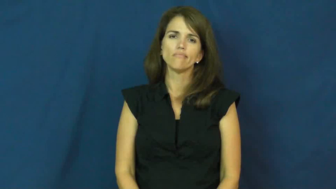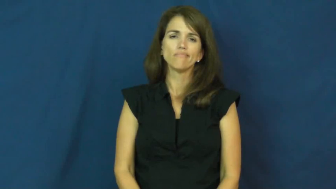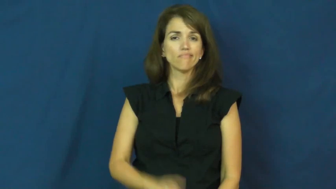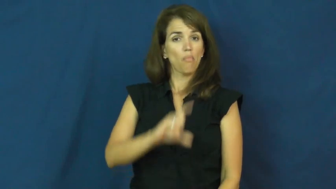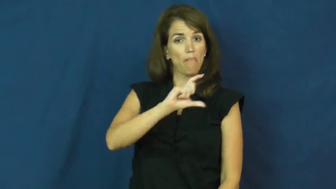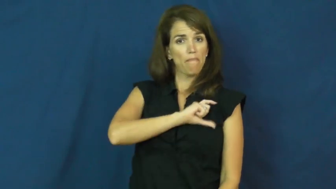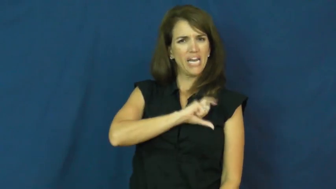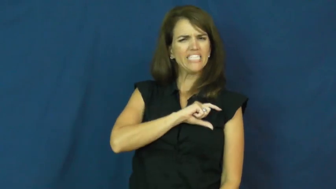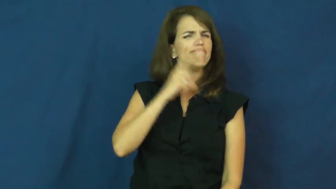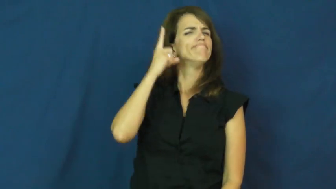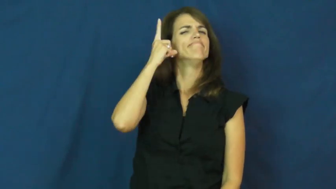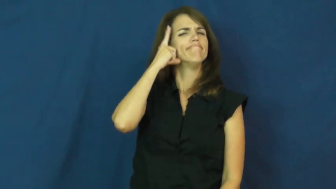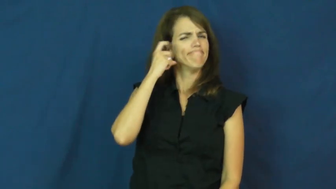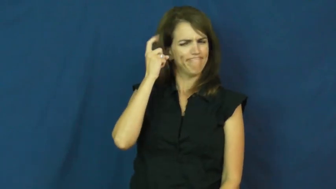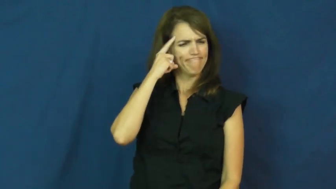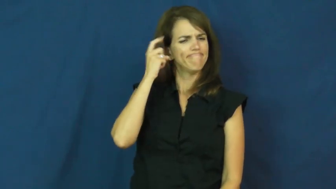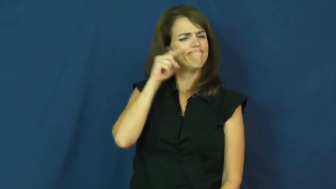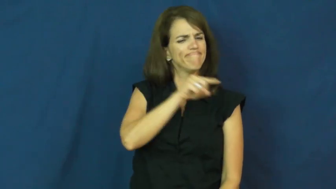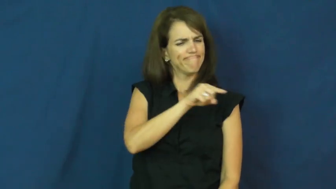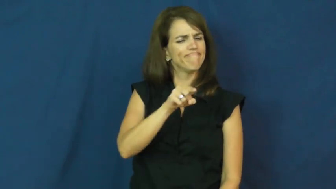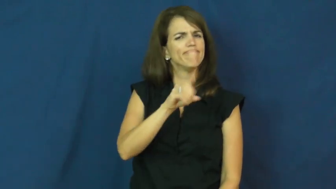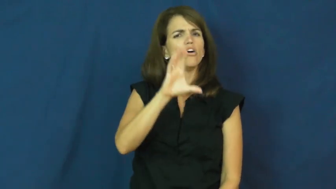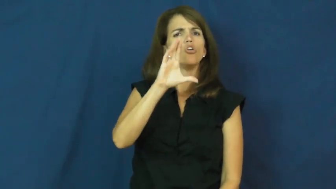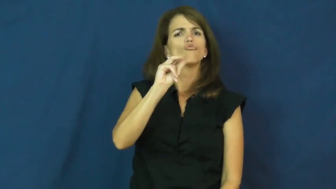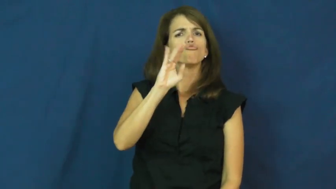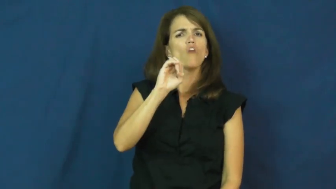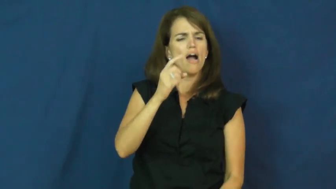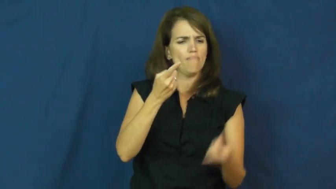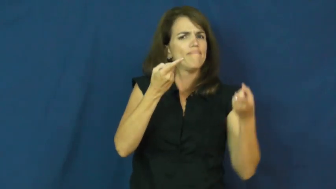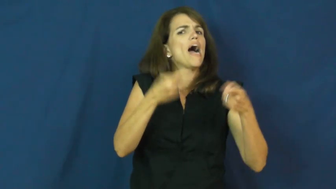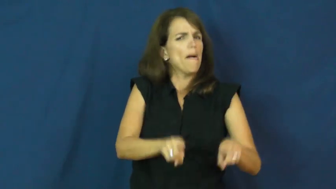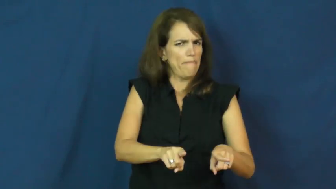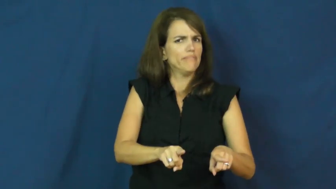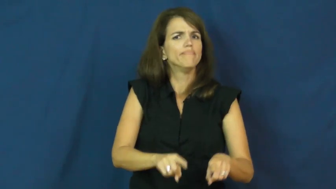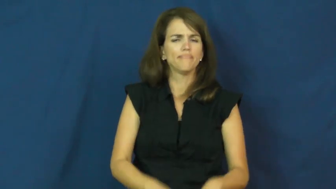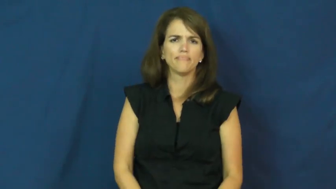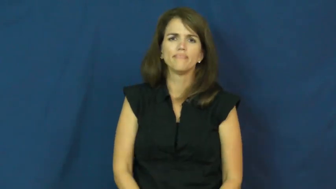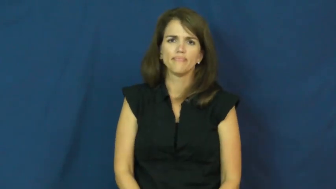foul play